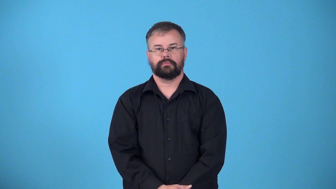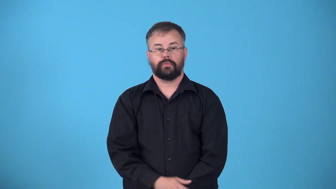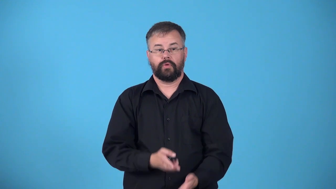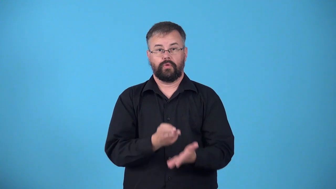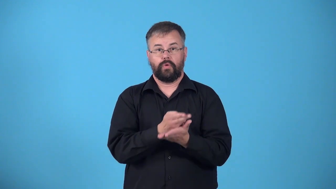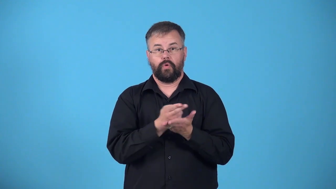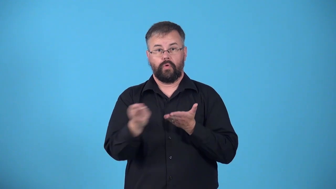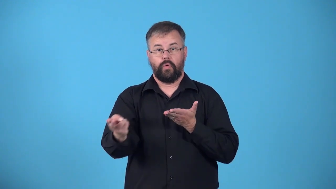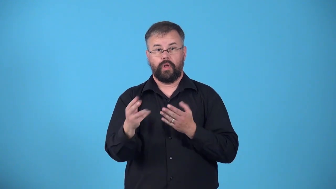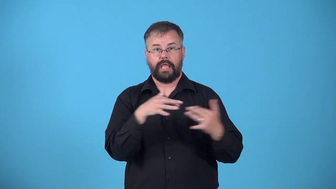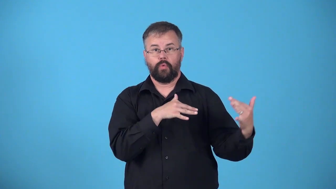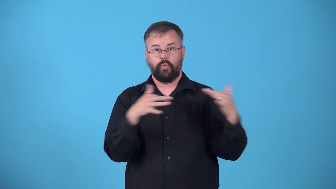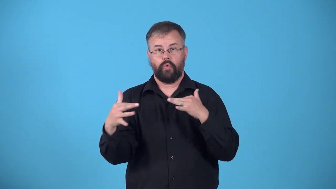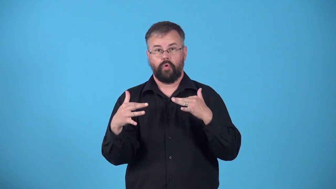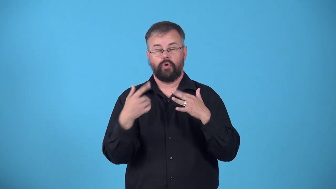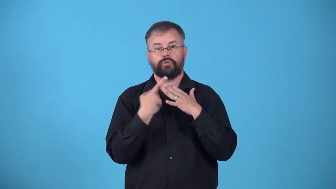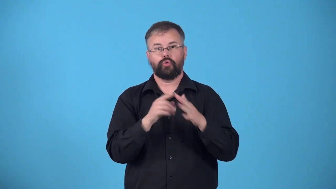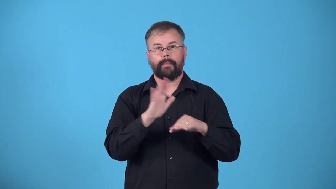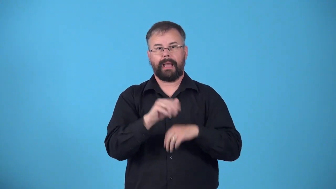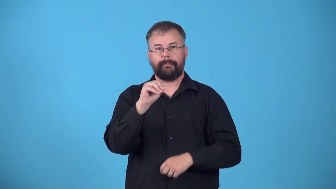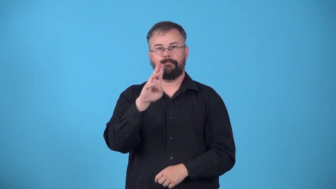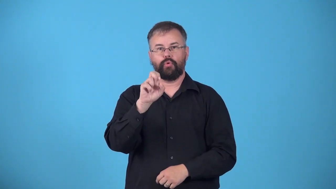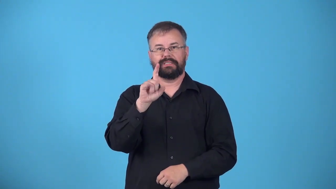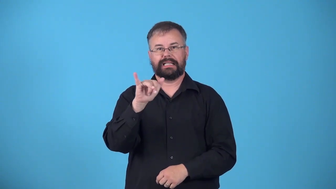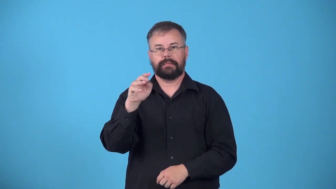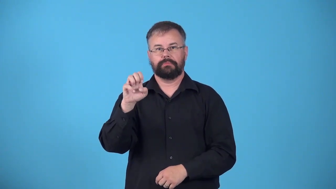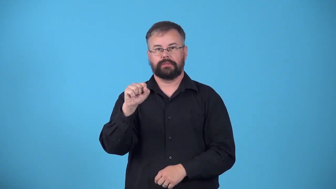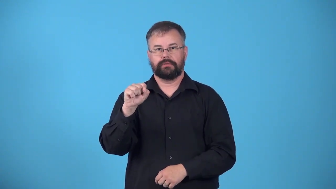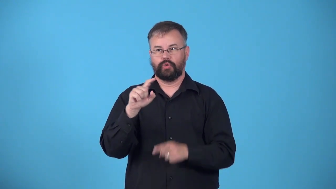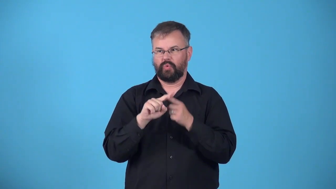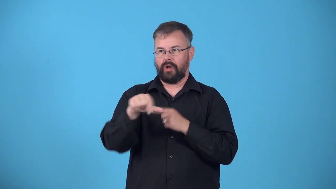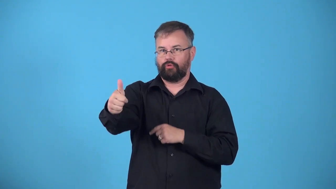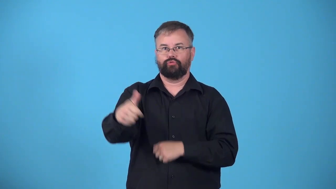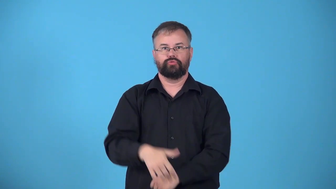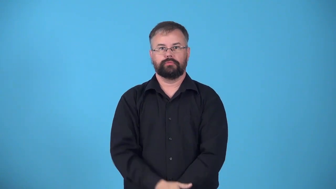jehad